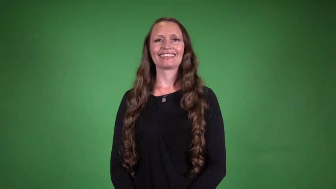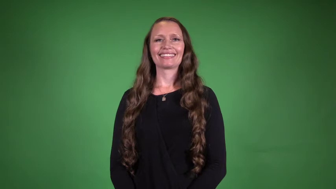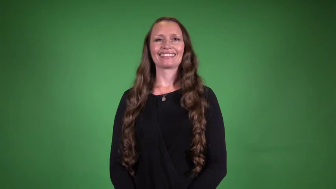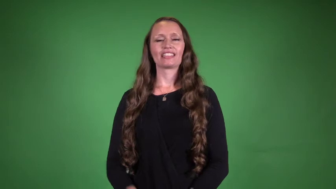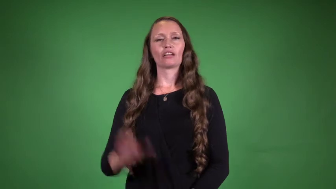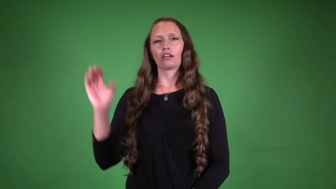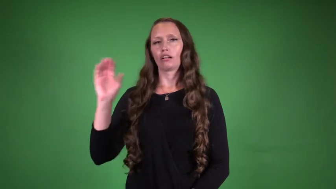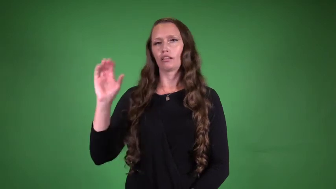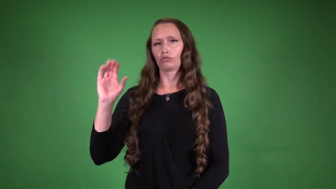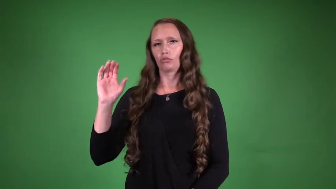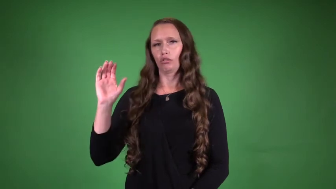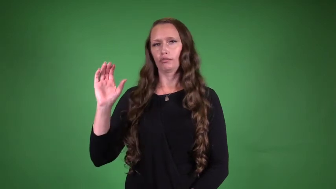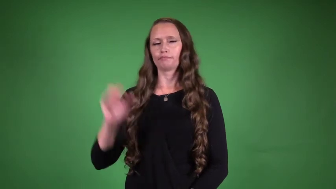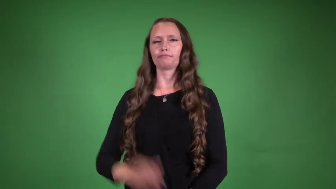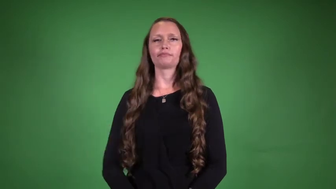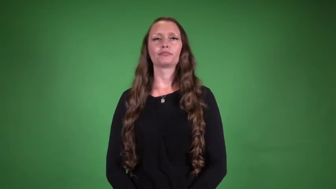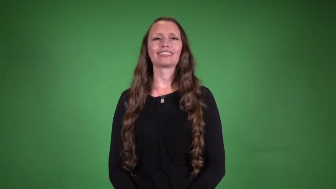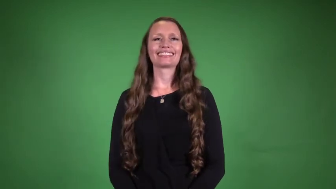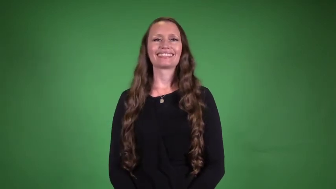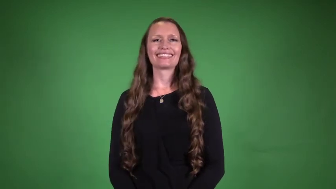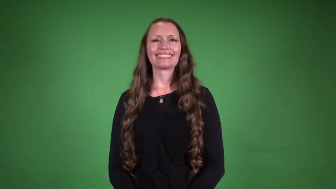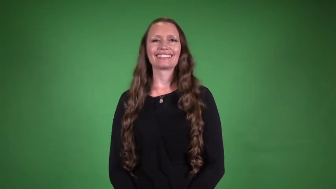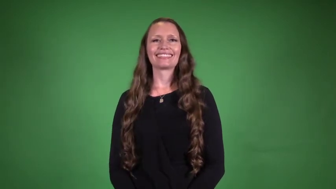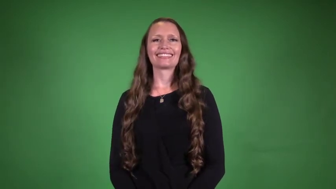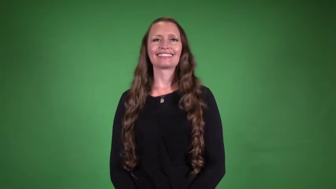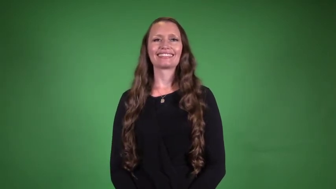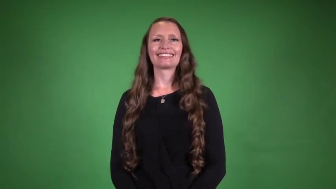cholesterol